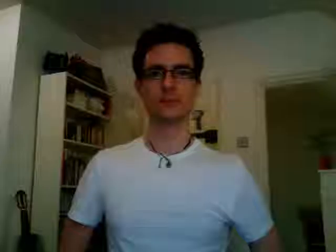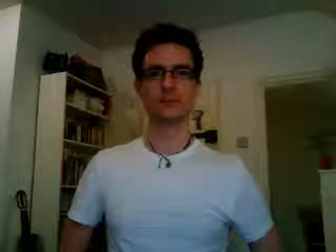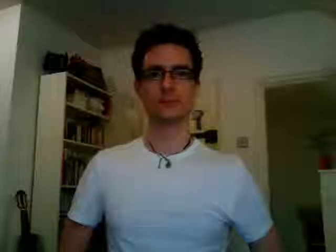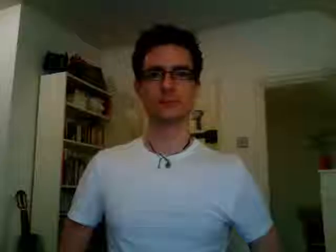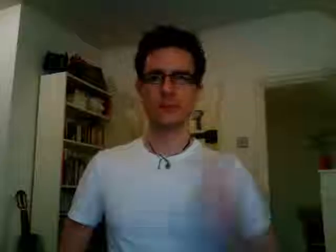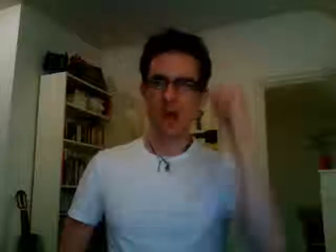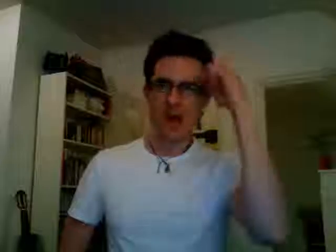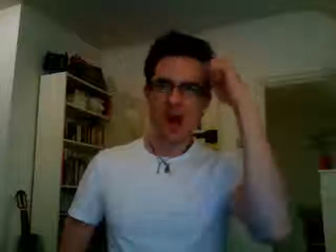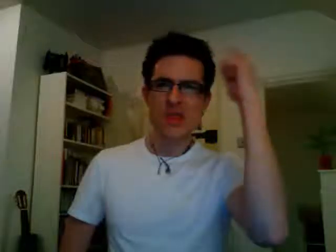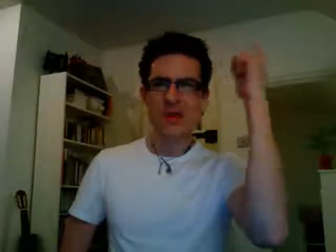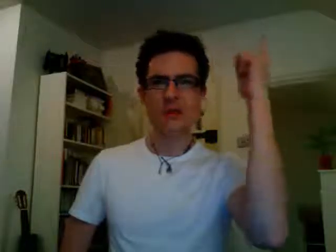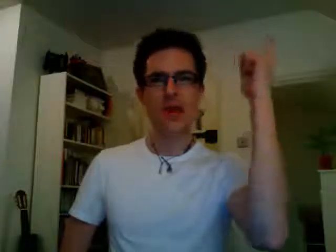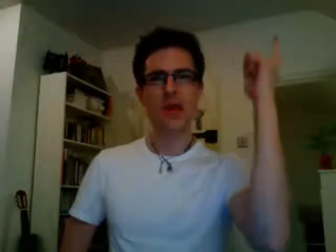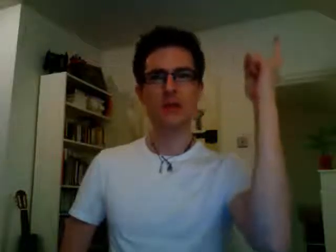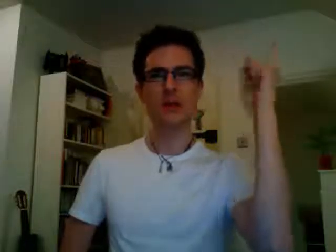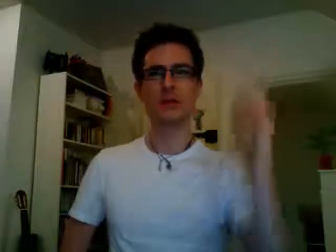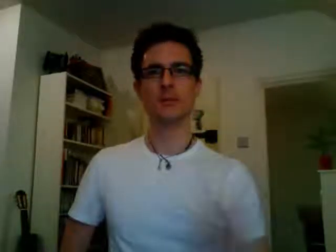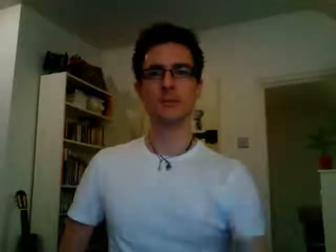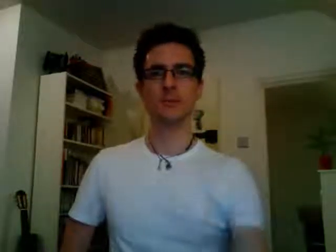understand